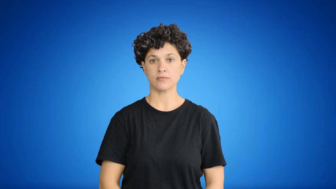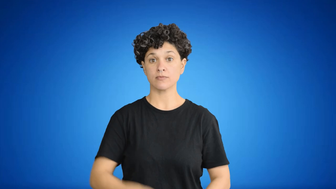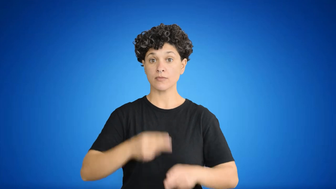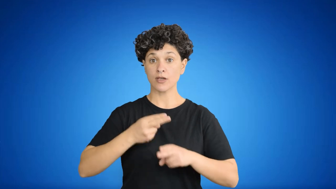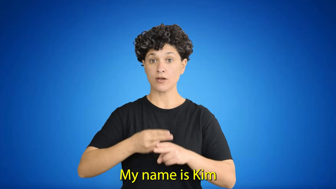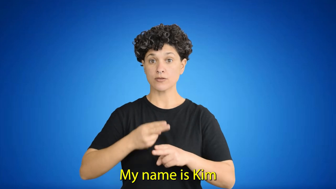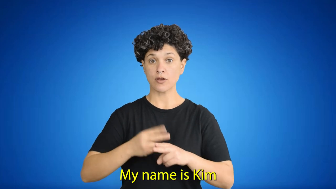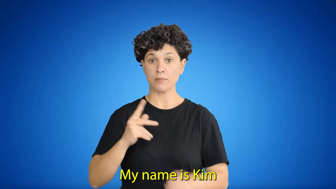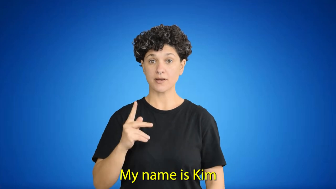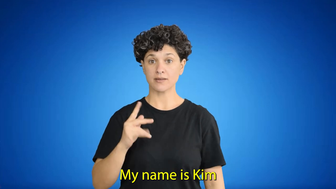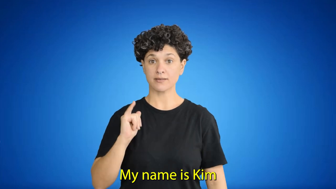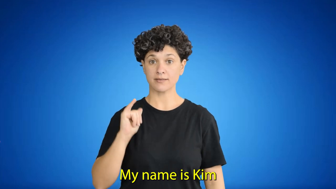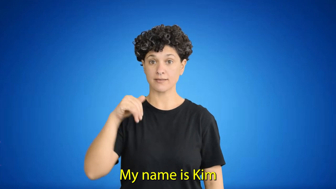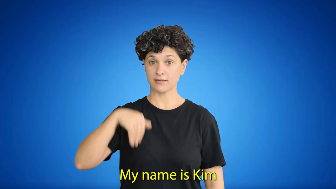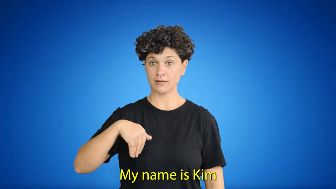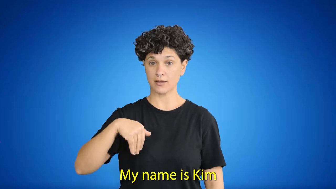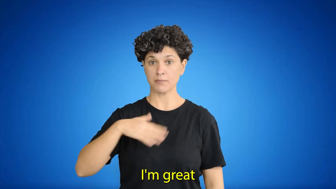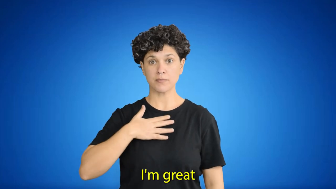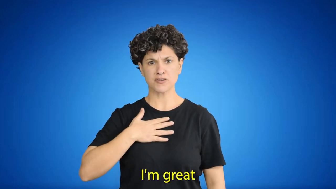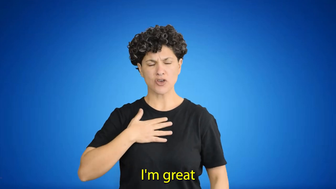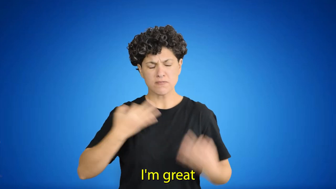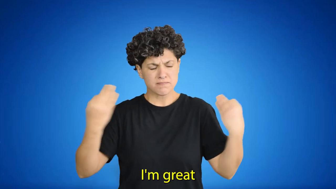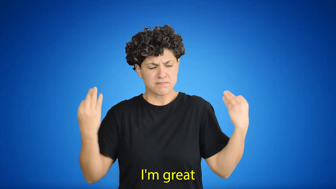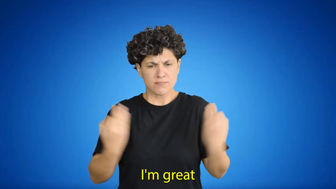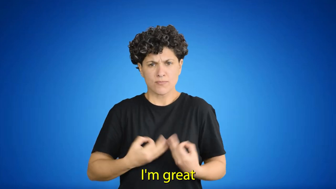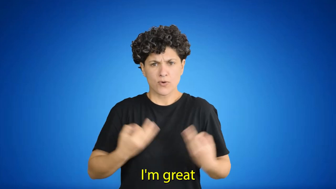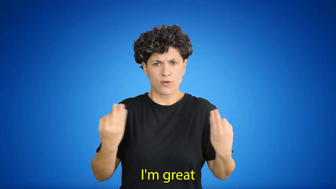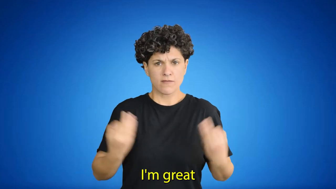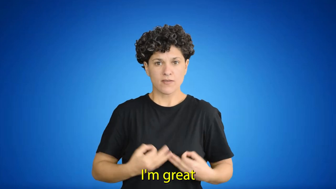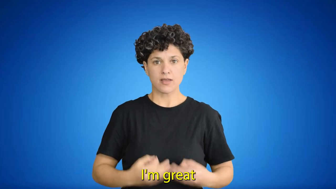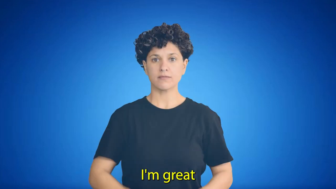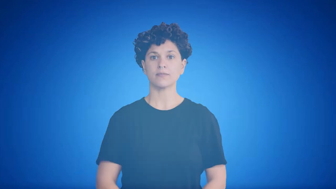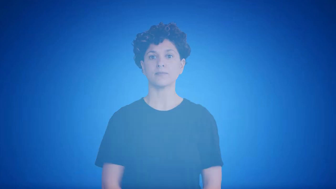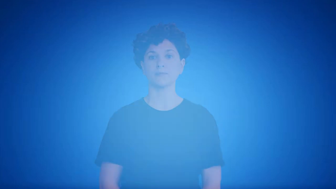Great